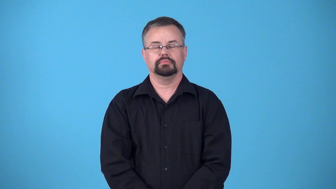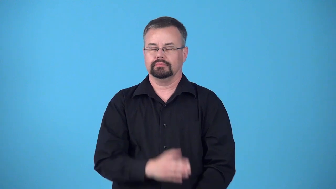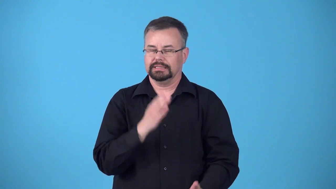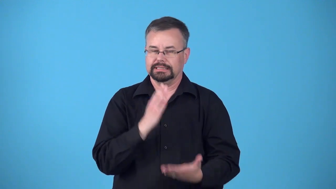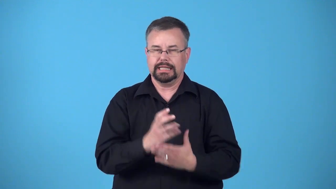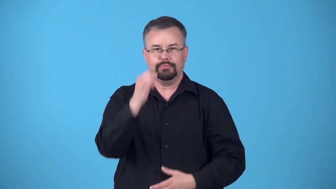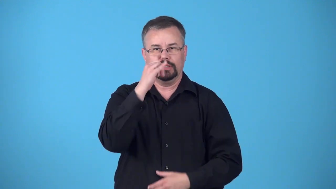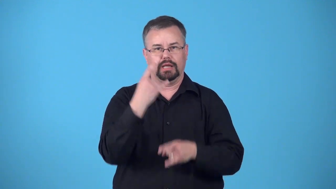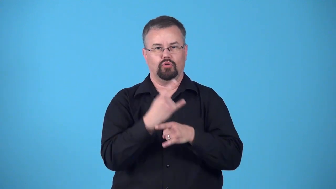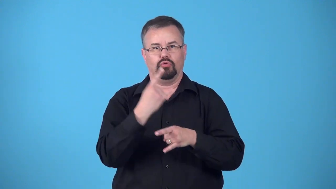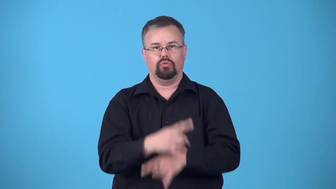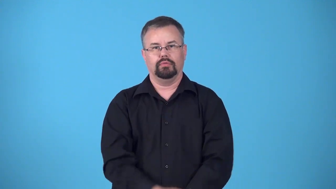on the wagon